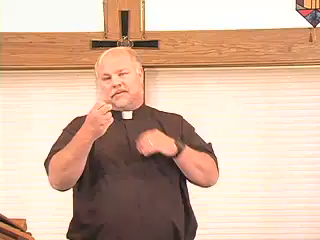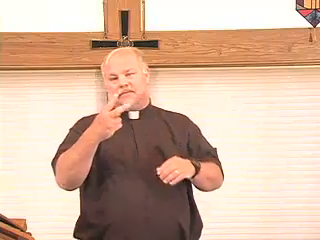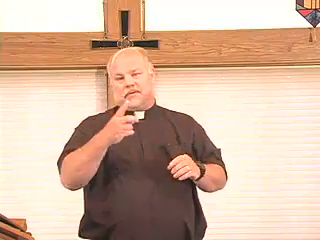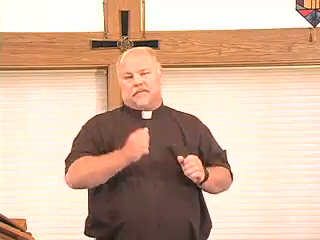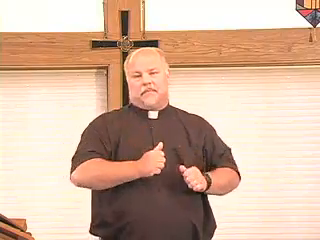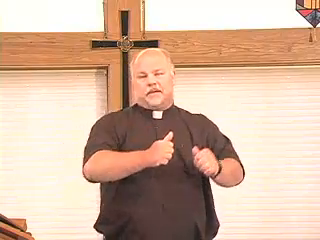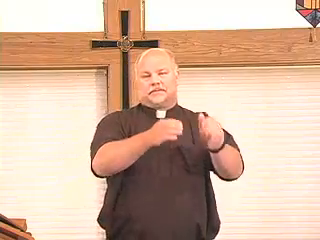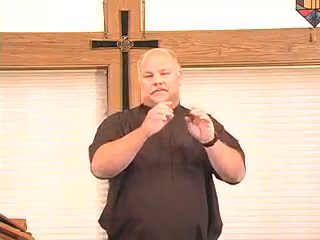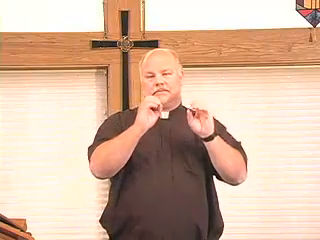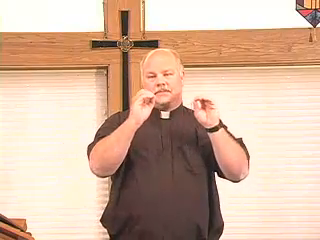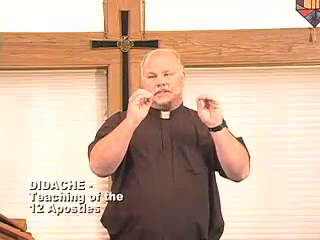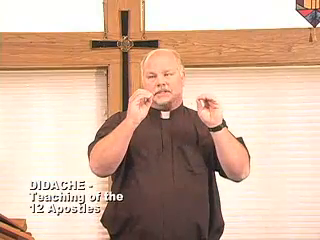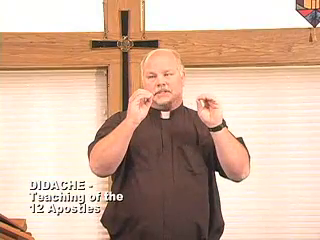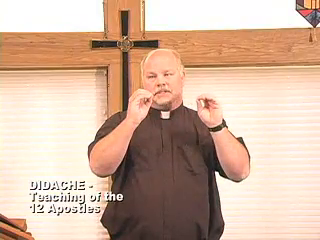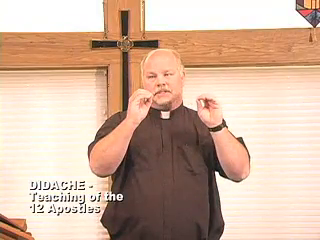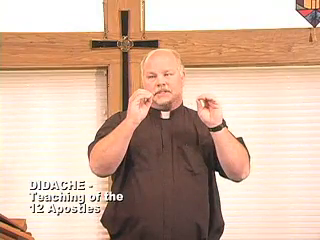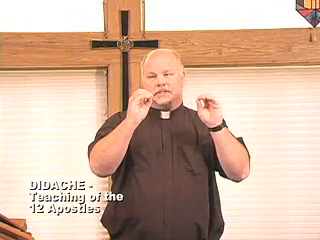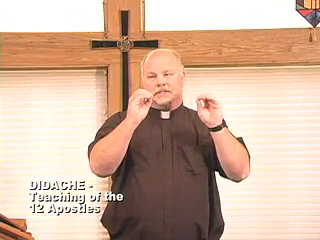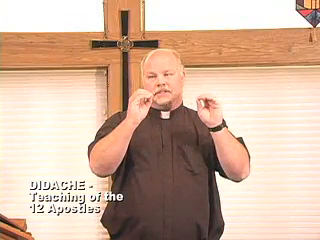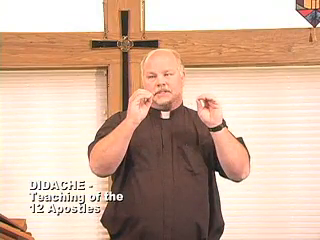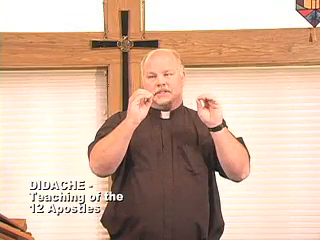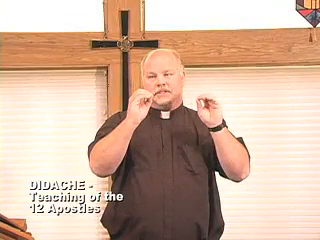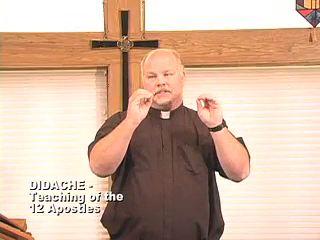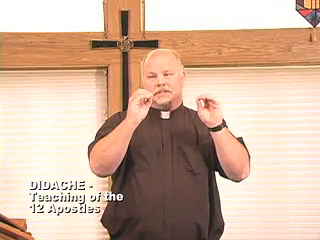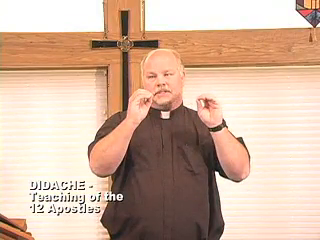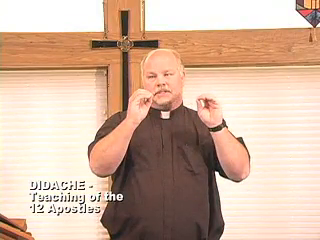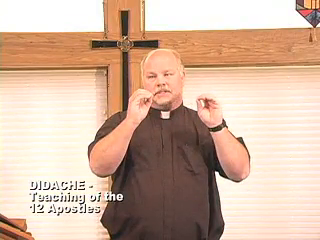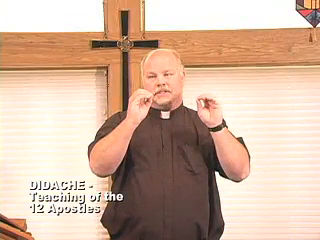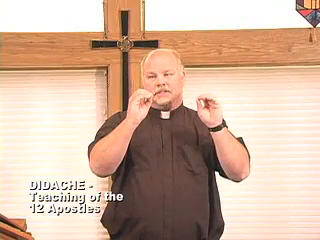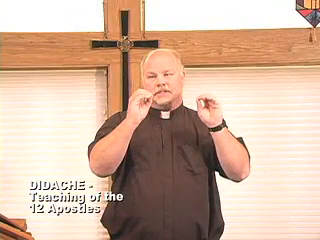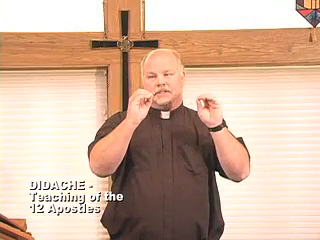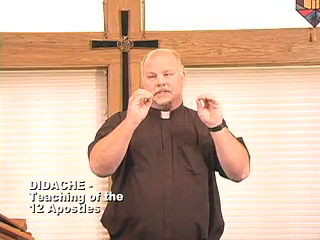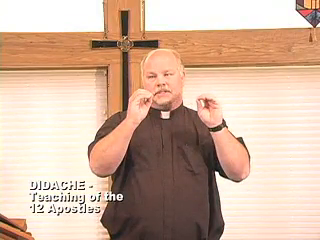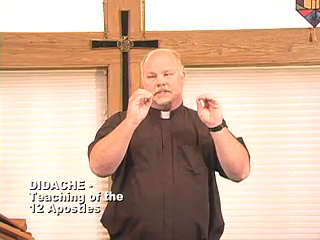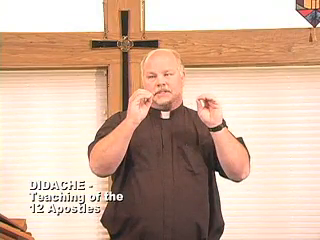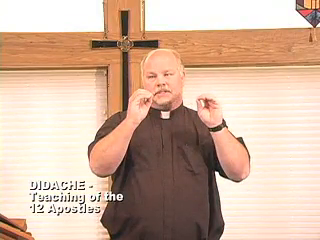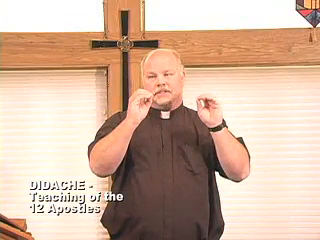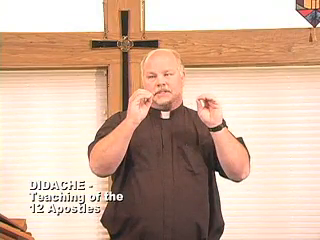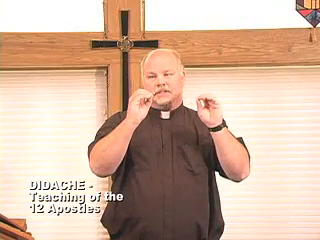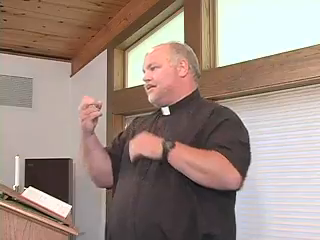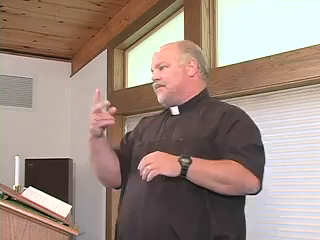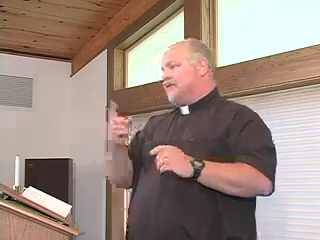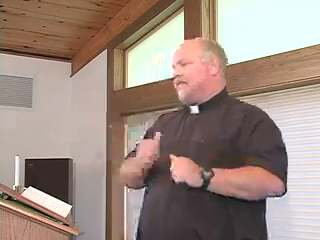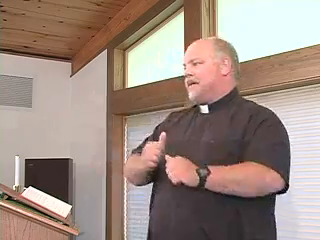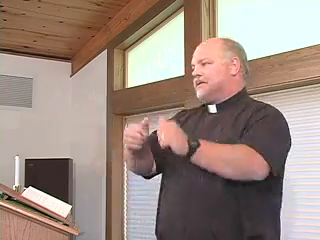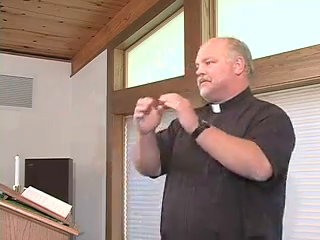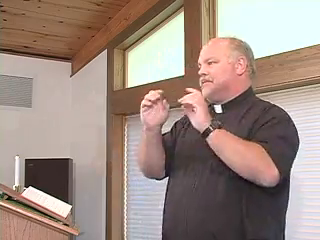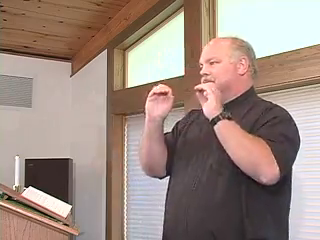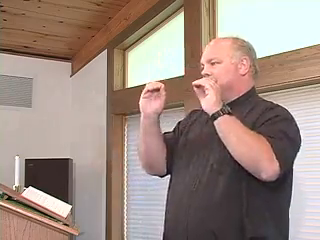DIDACHE